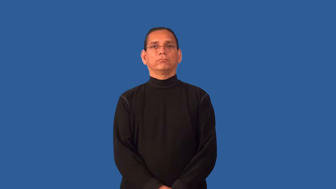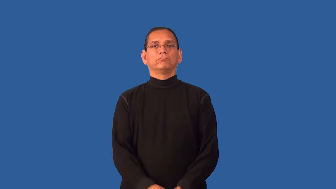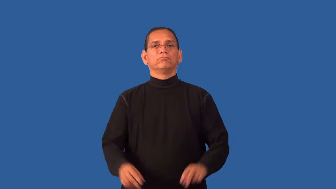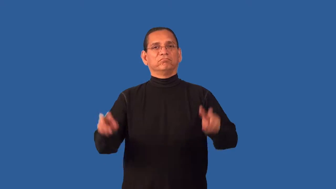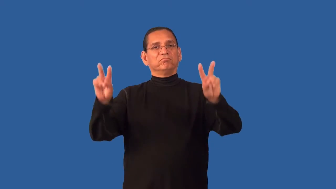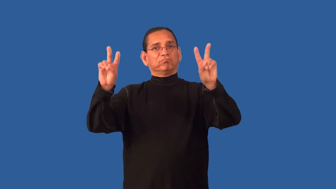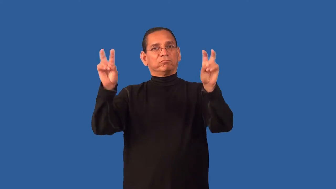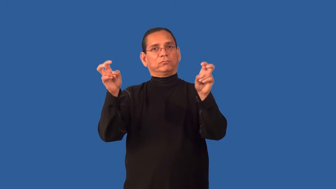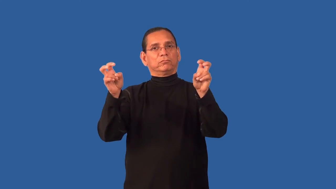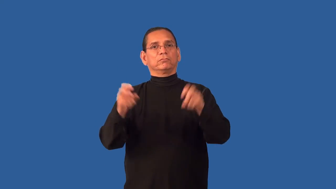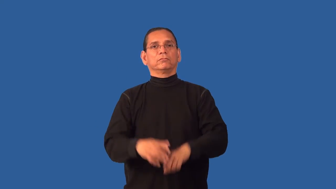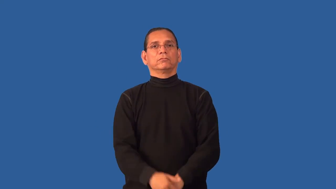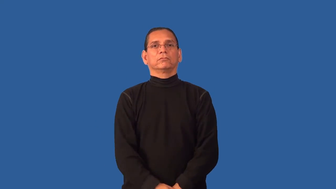heading-top of paper